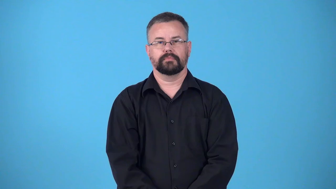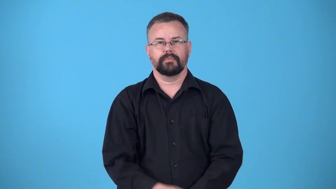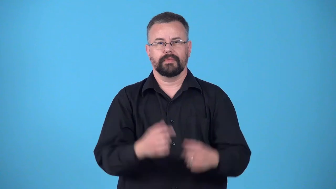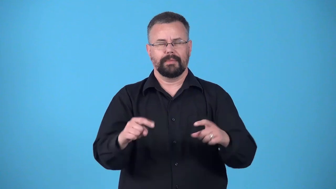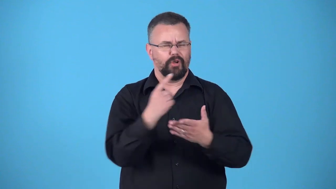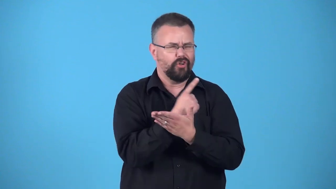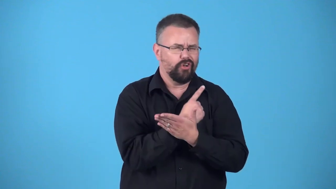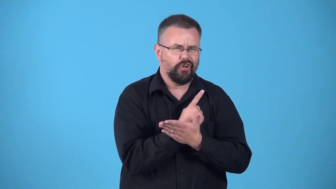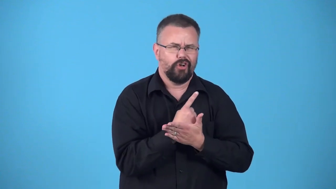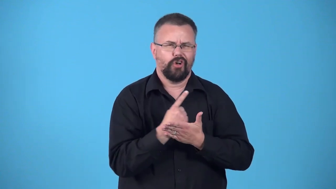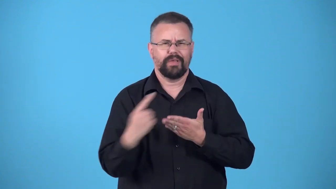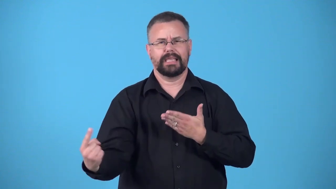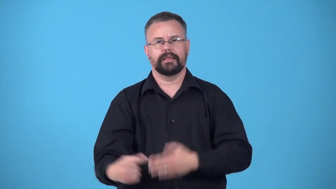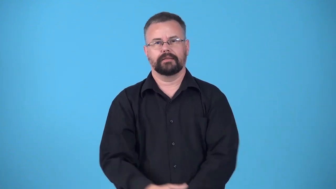all week